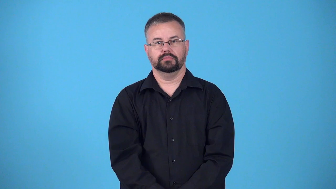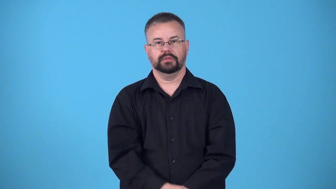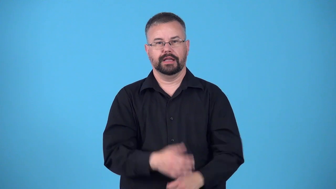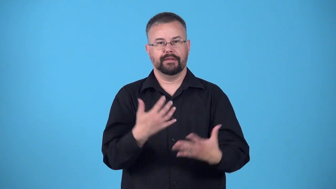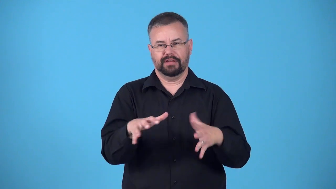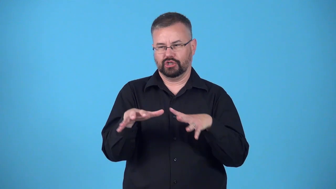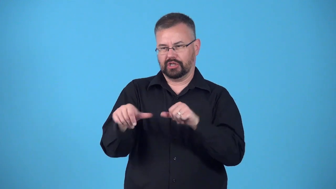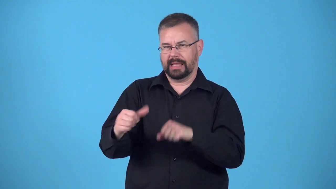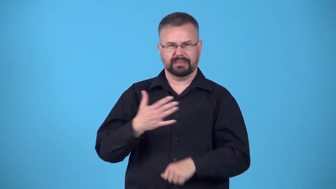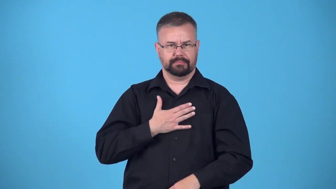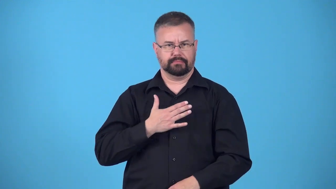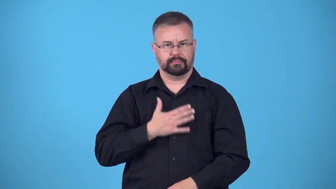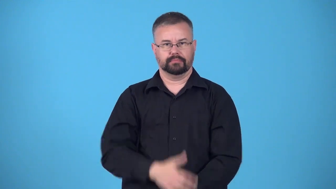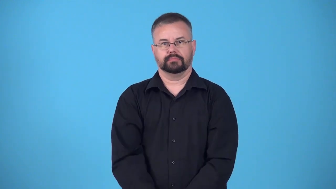spoken for